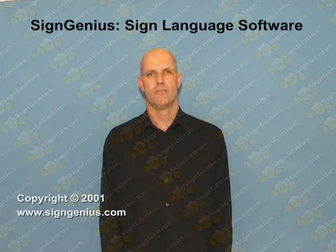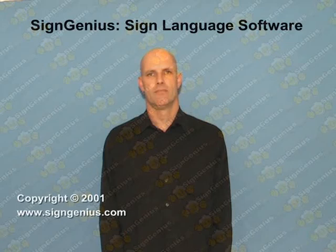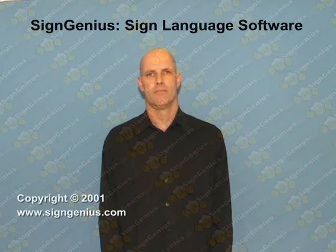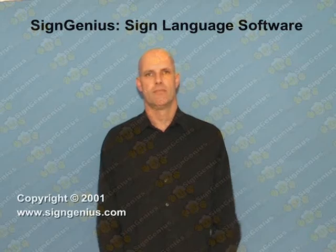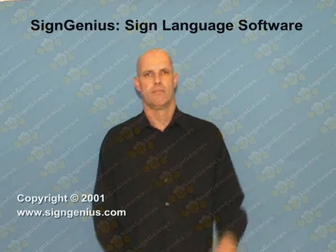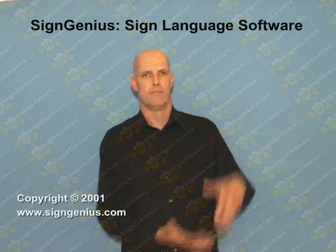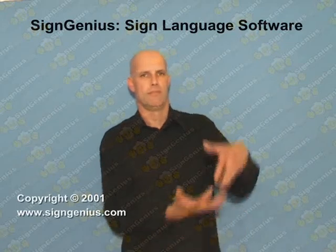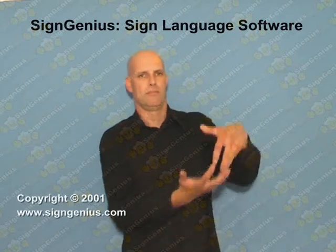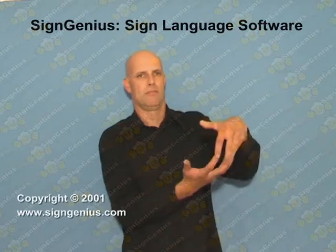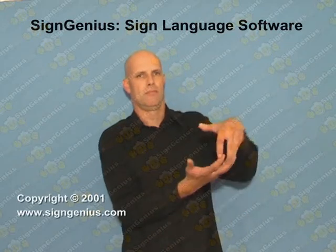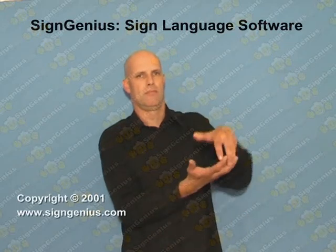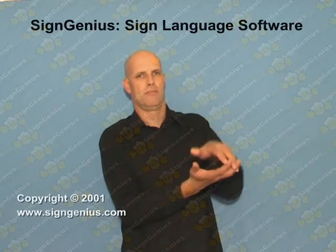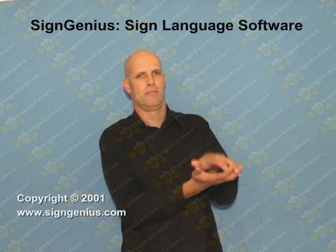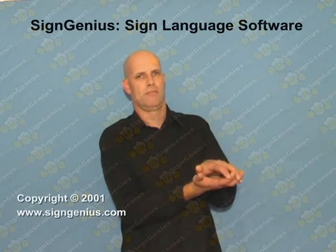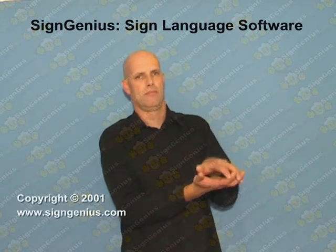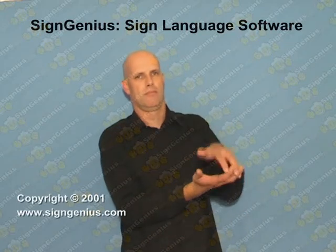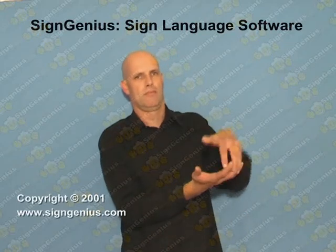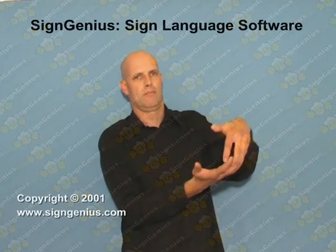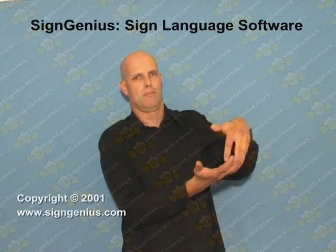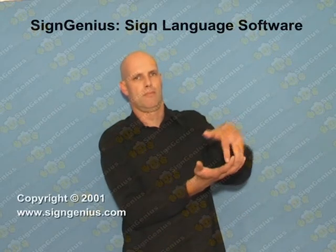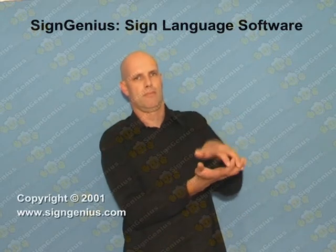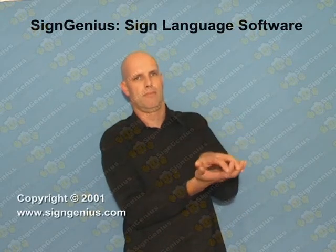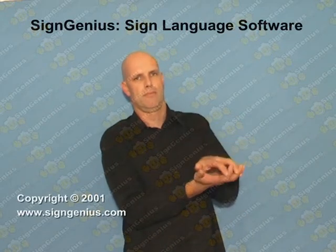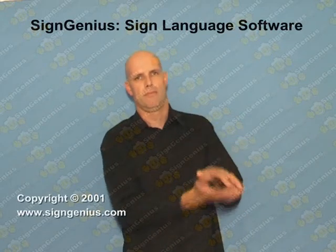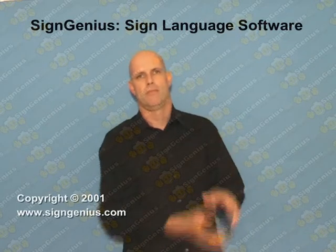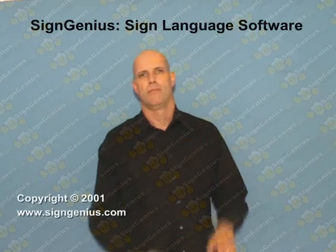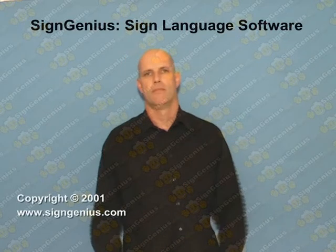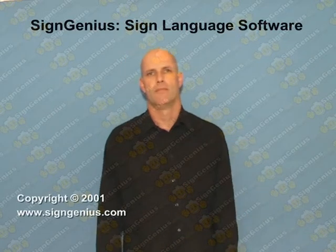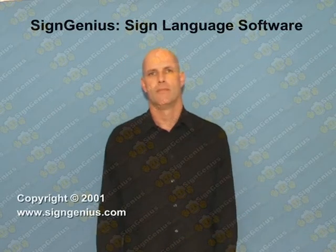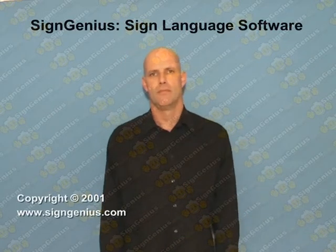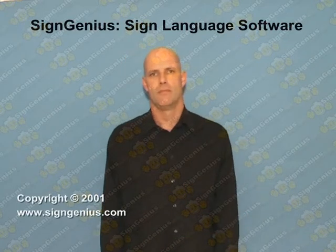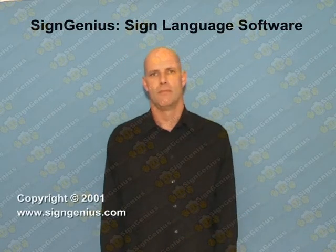WAFFLE